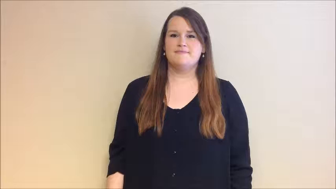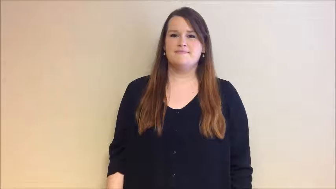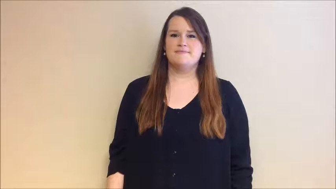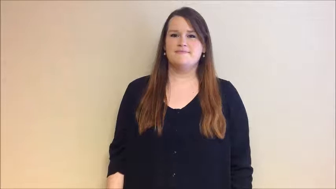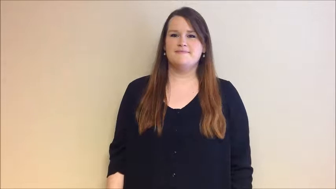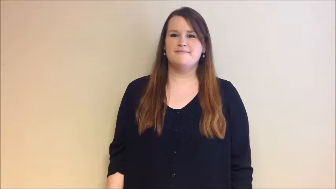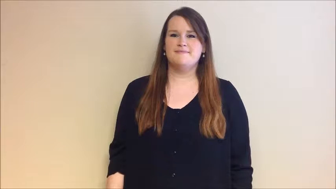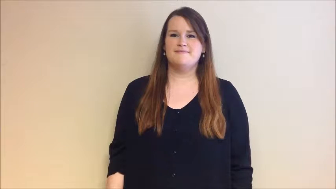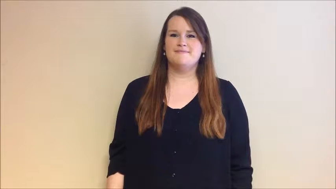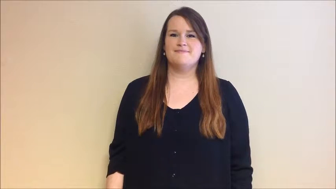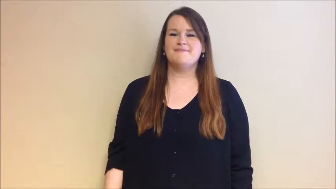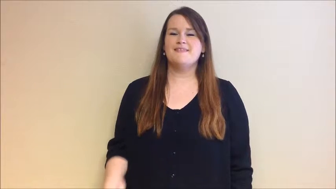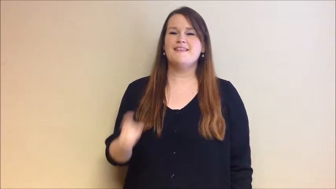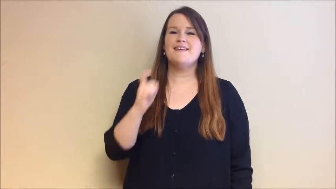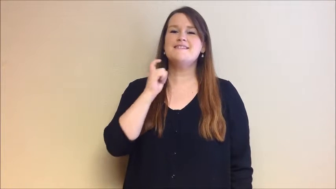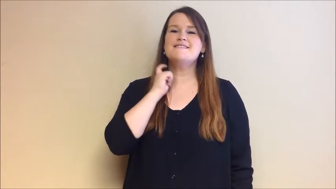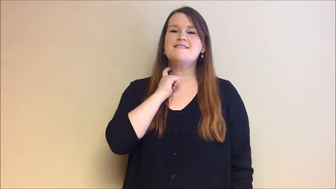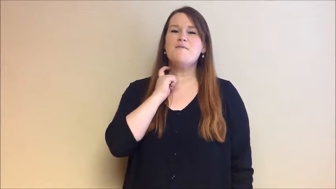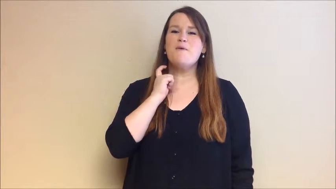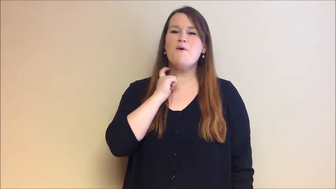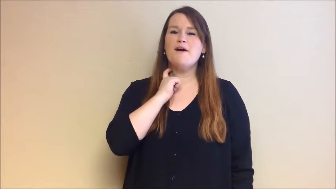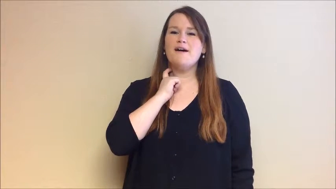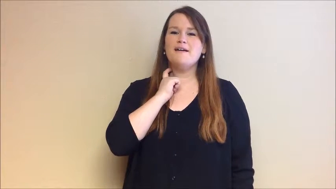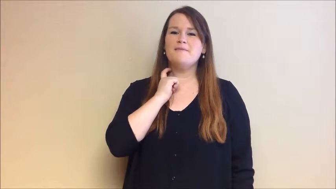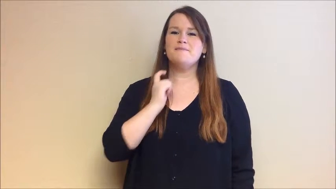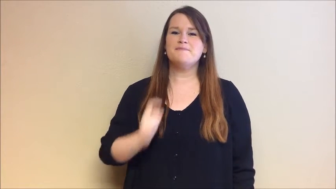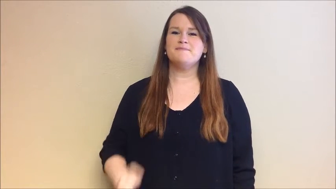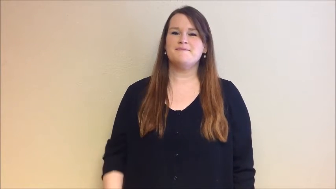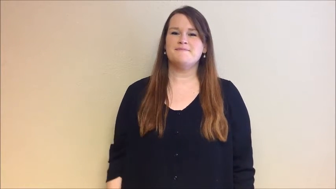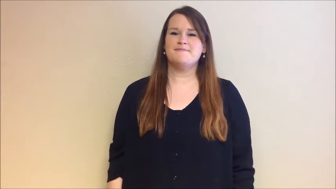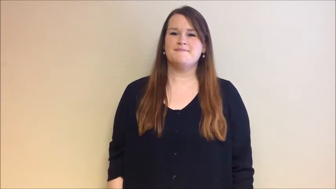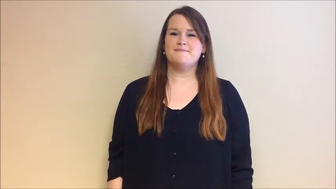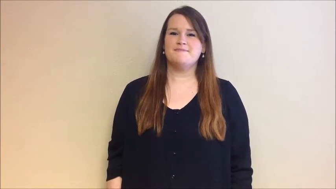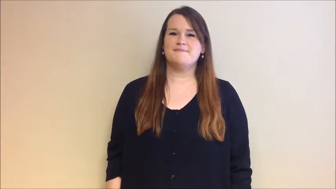Samoa